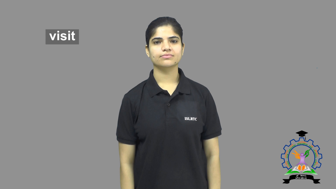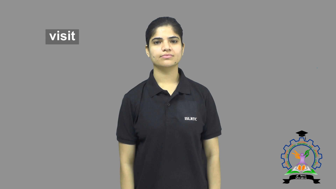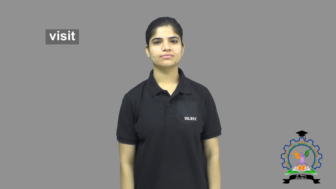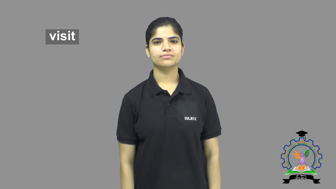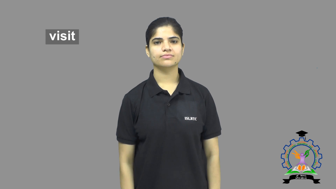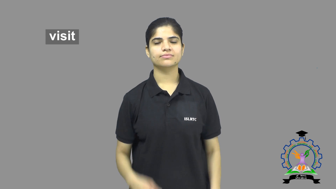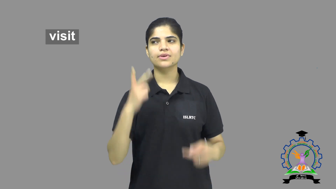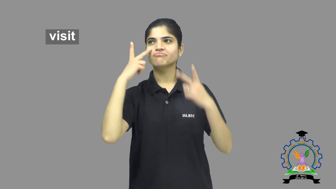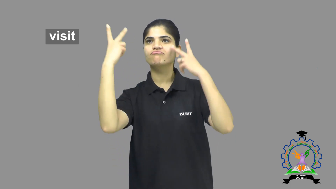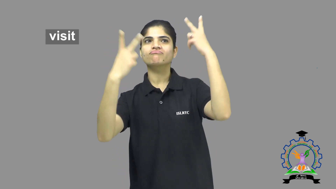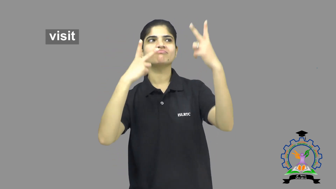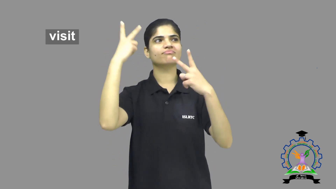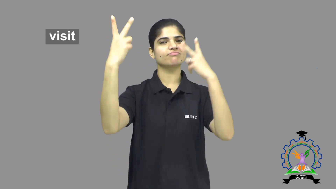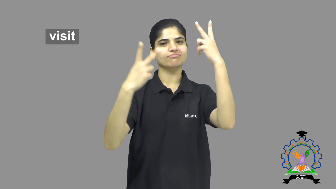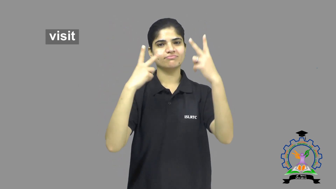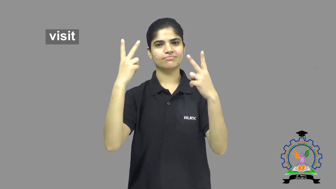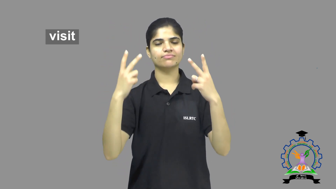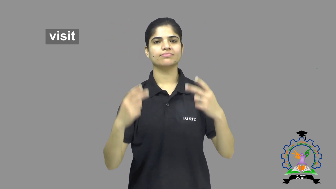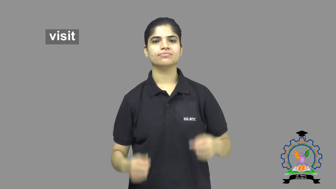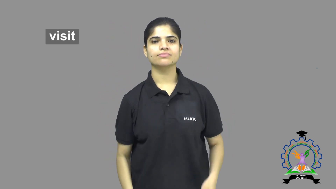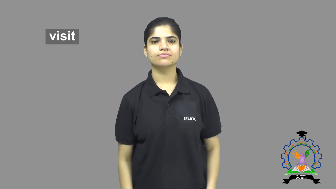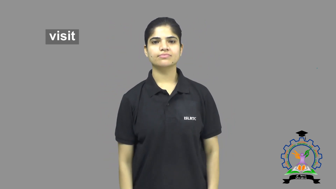visit